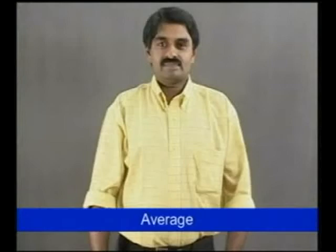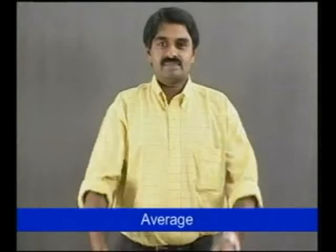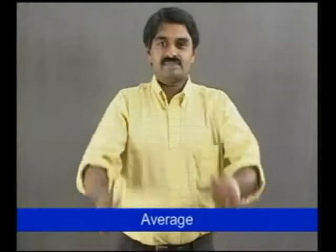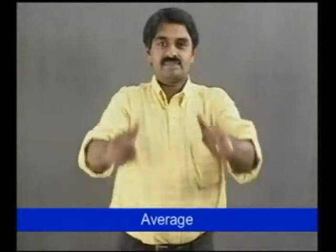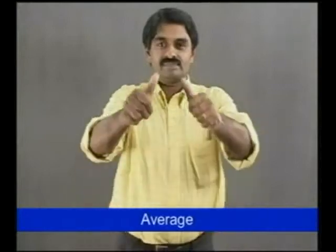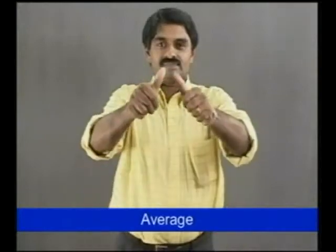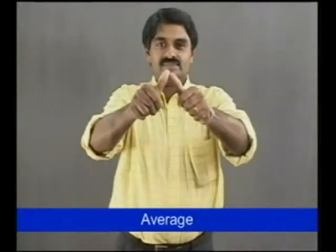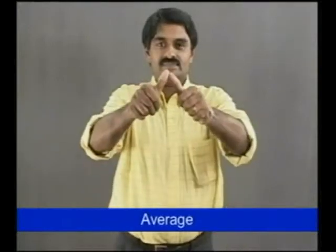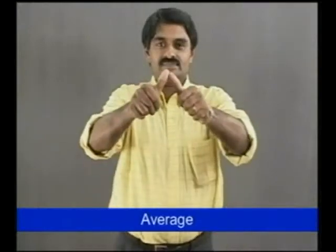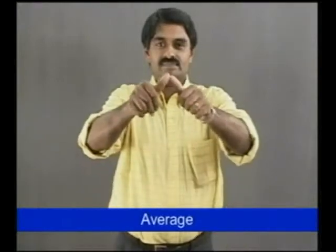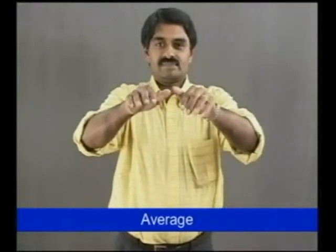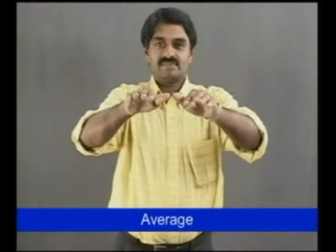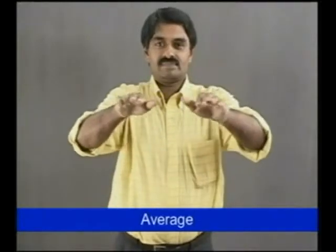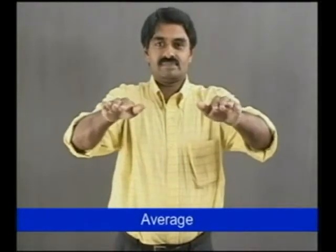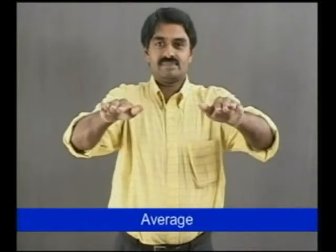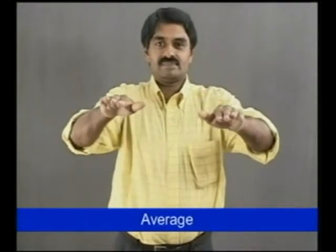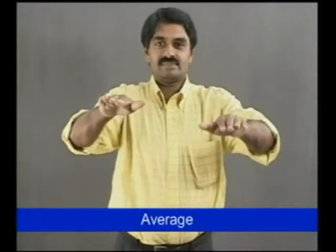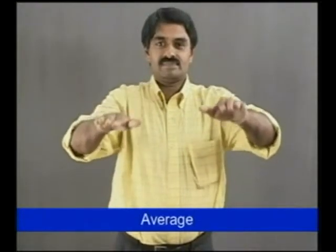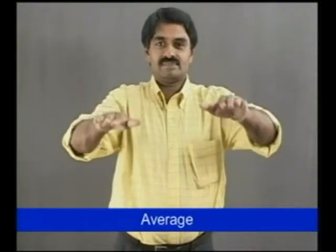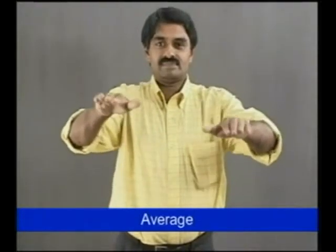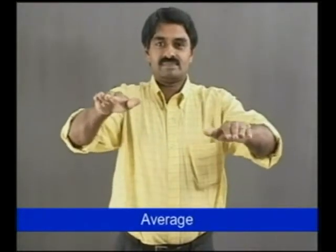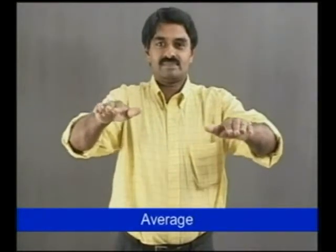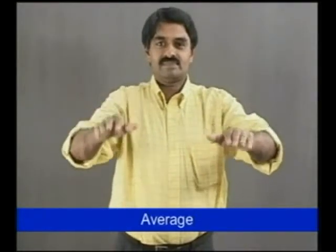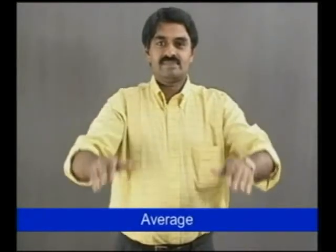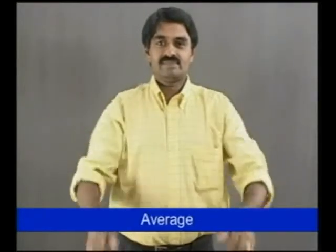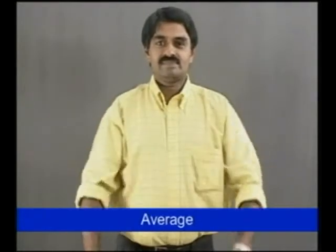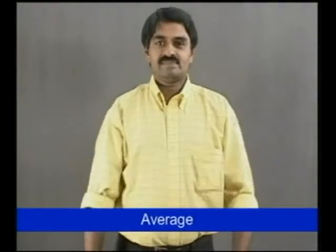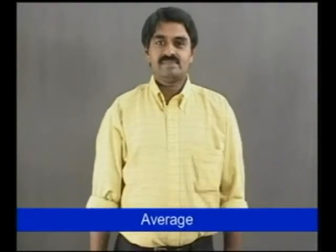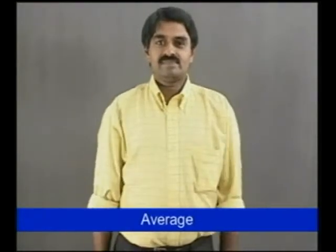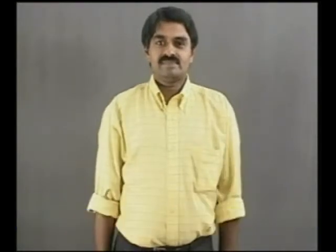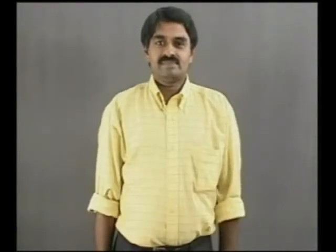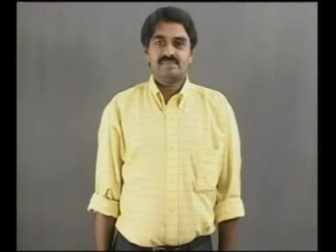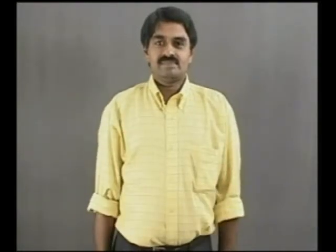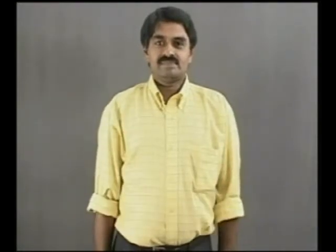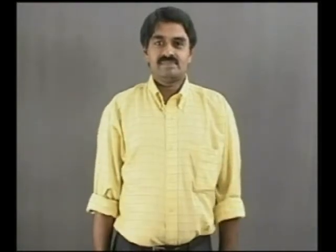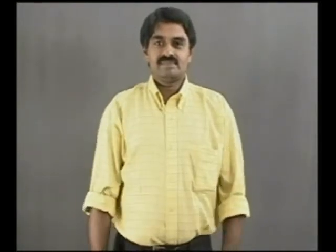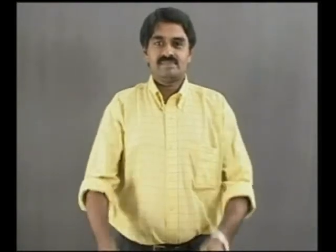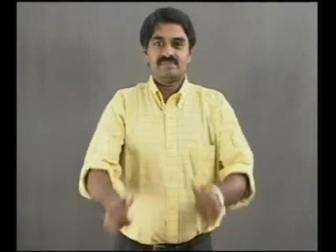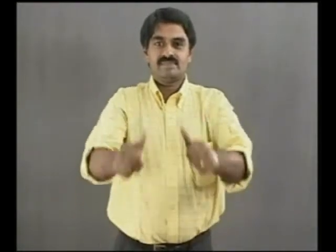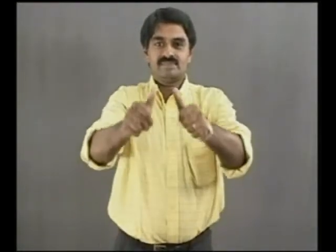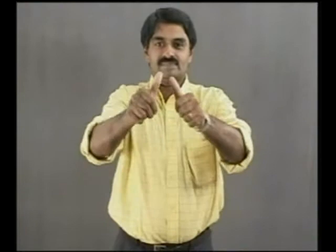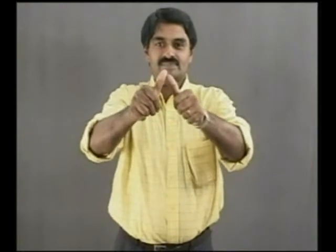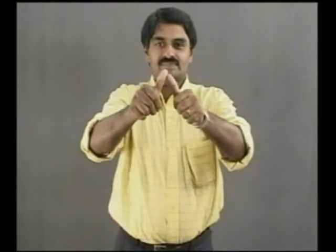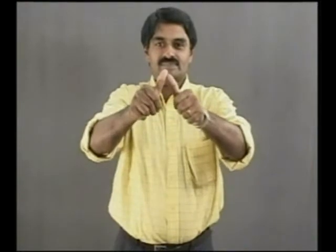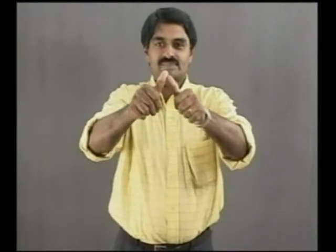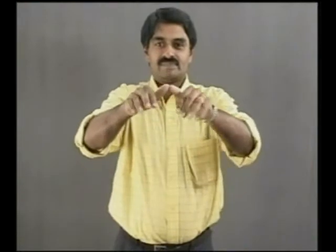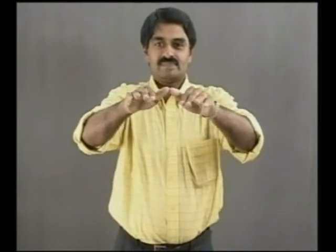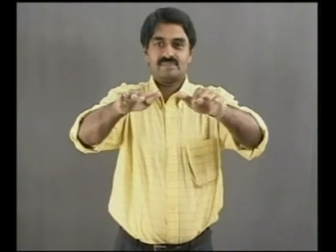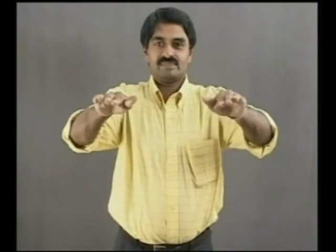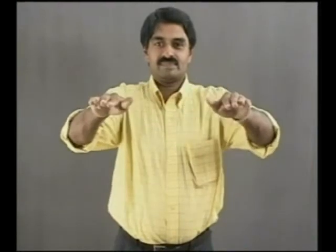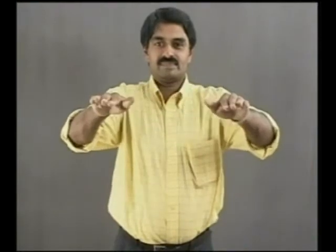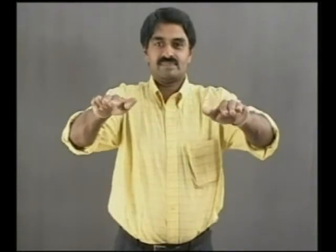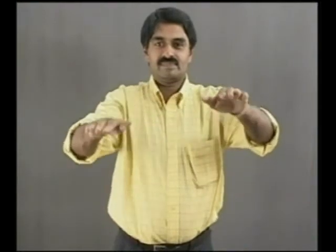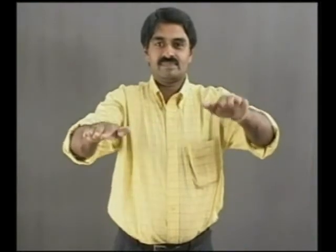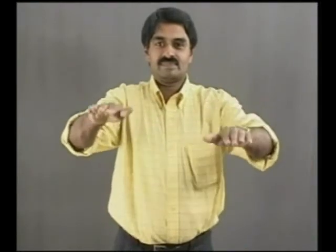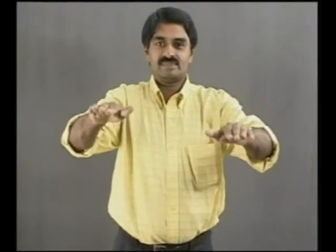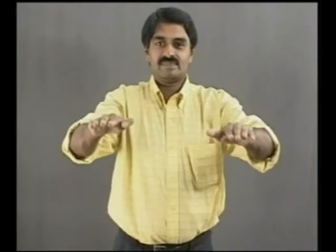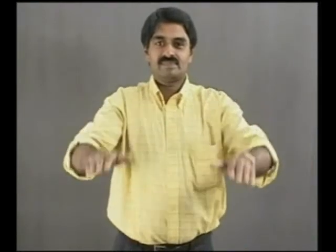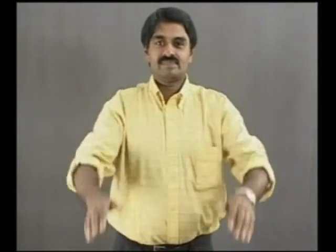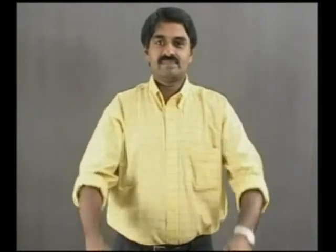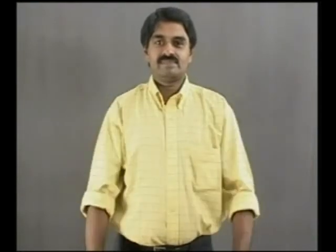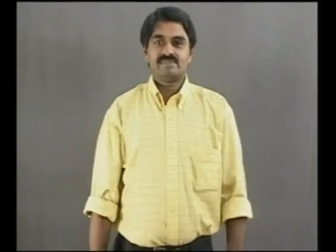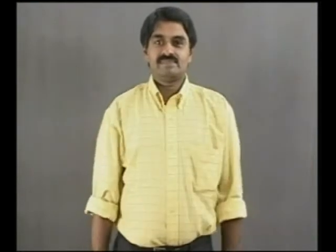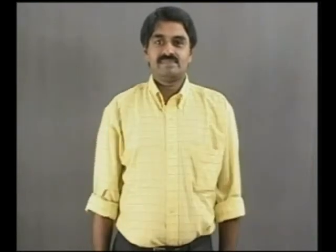Average